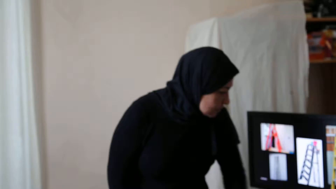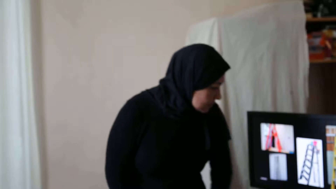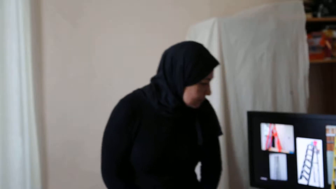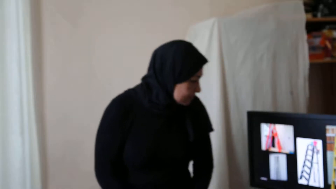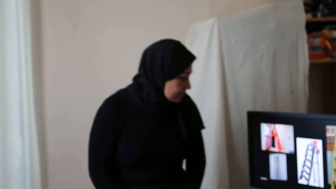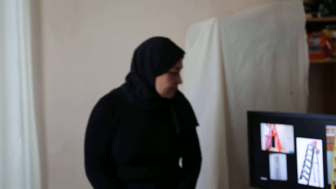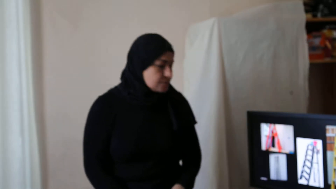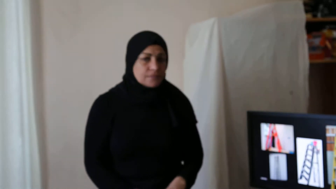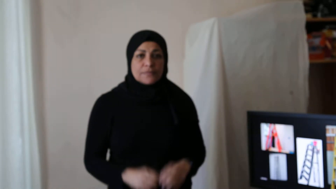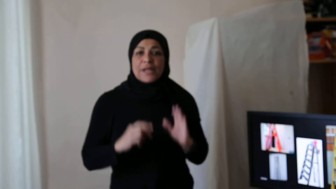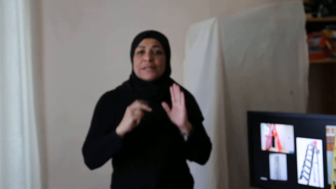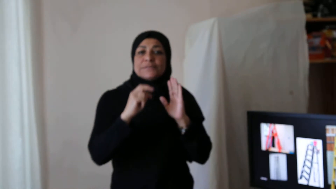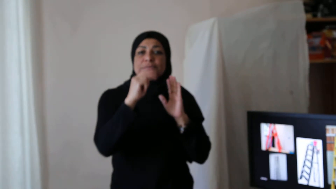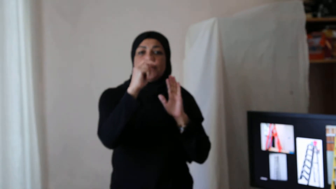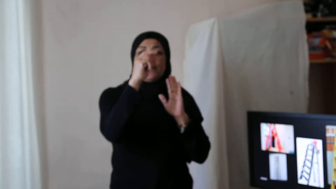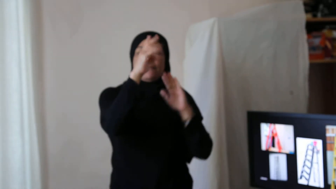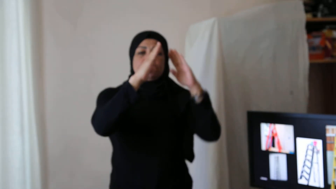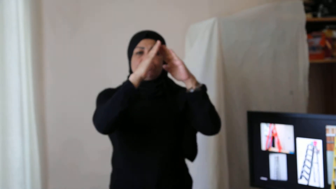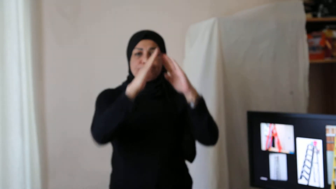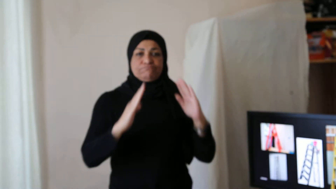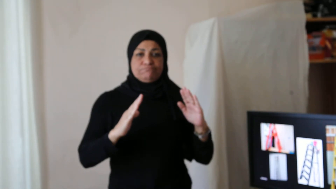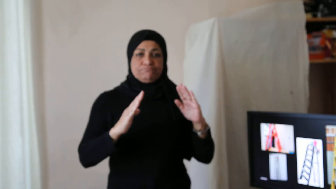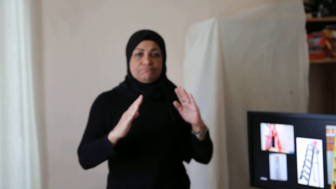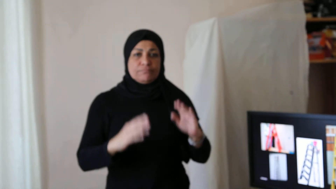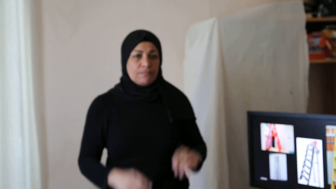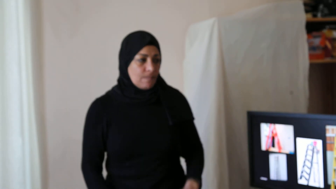ladder